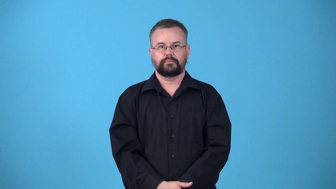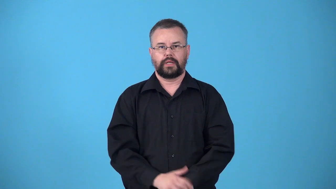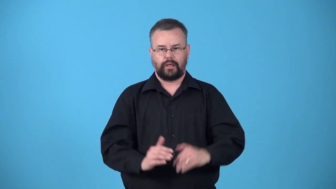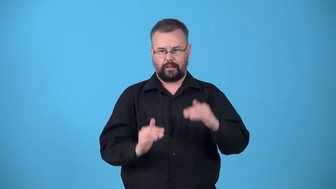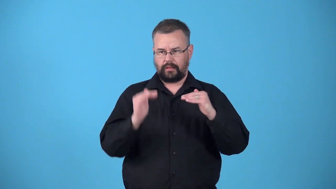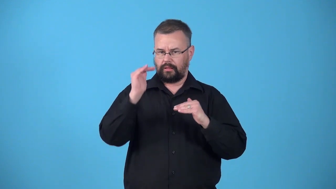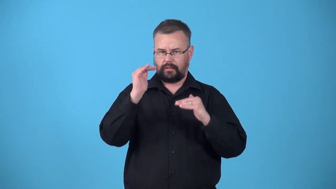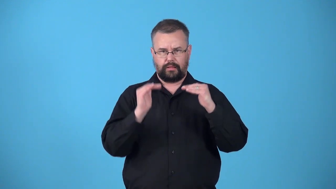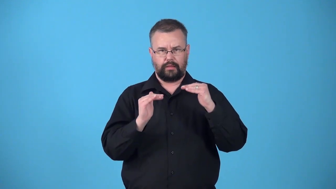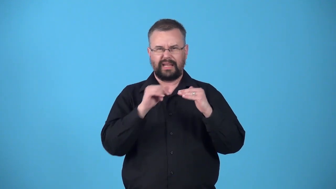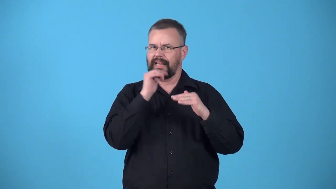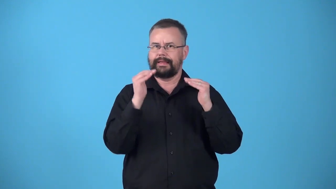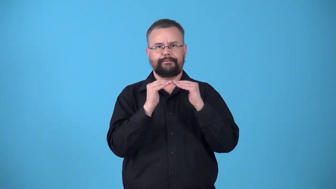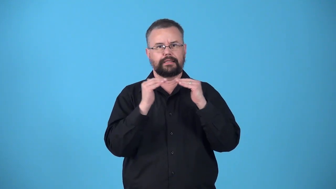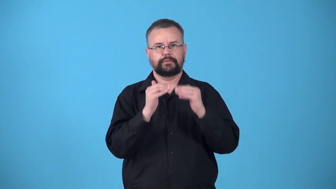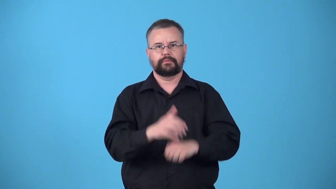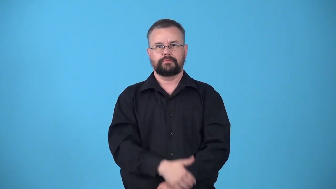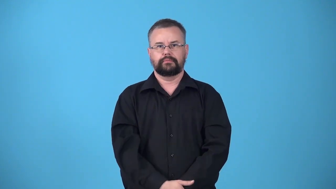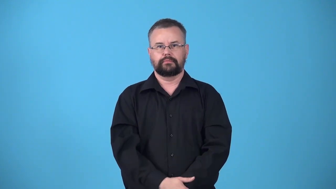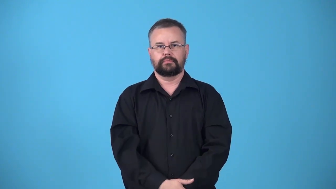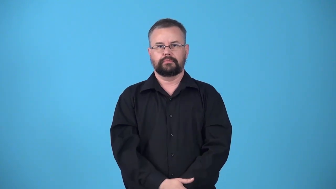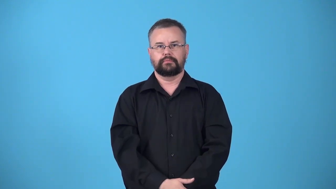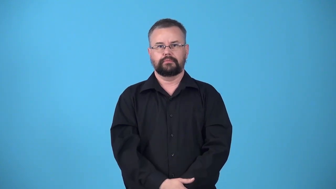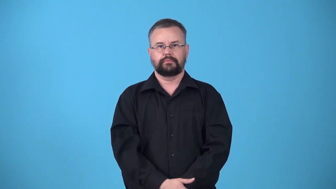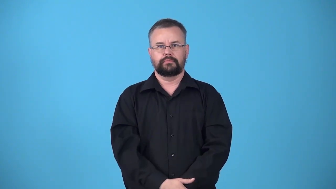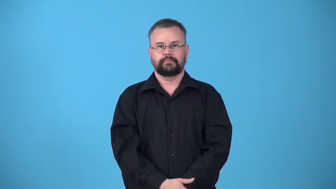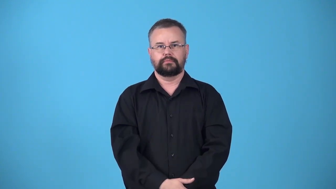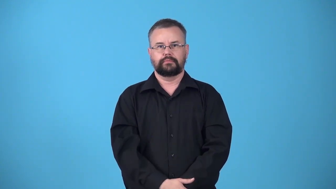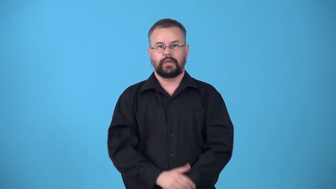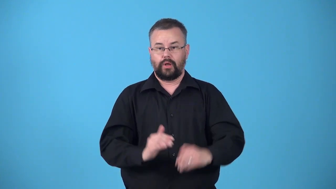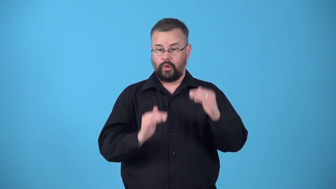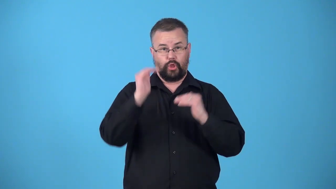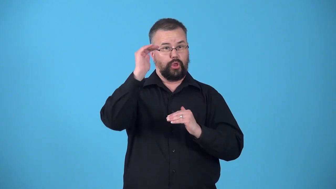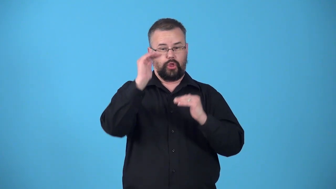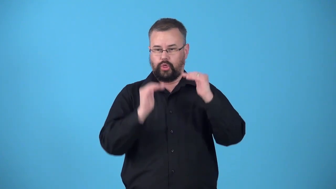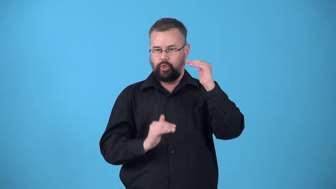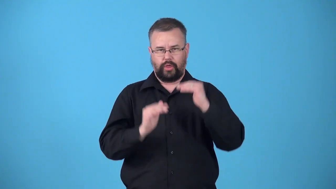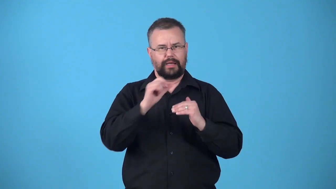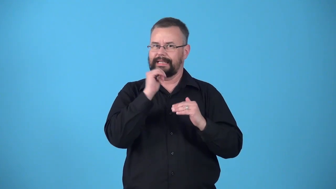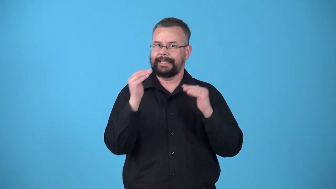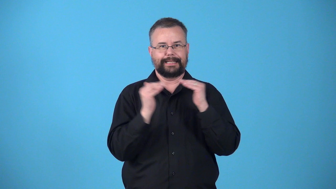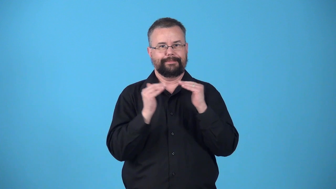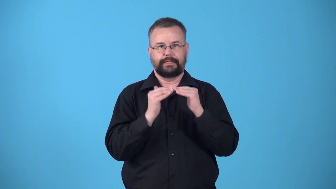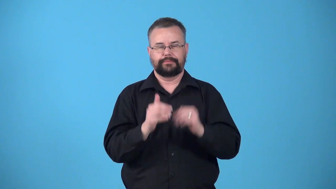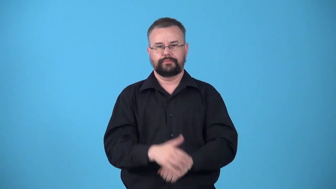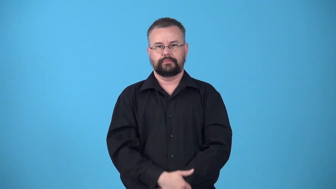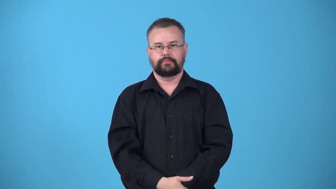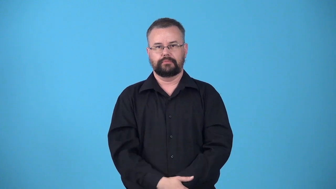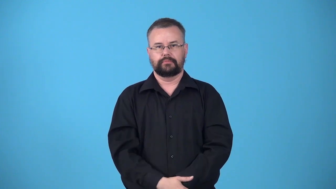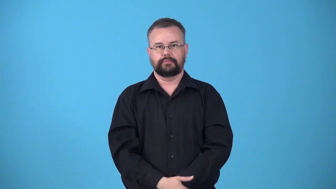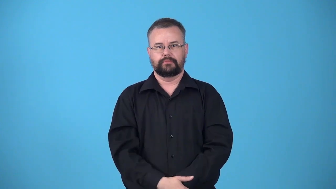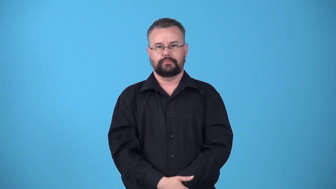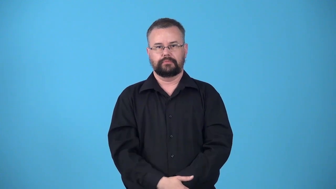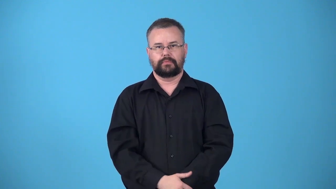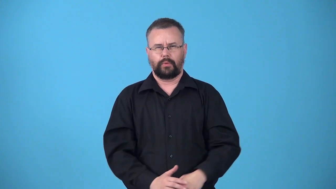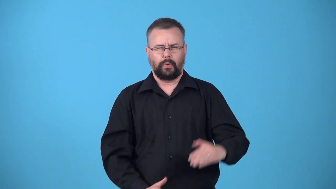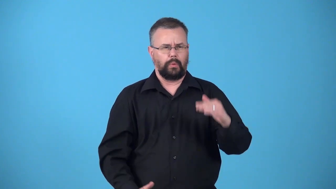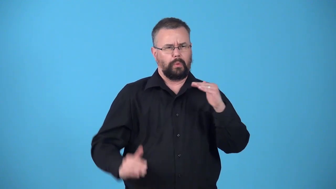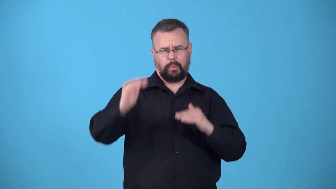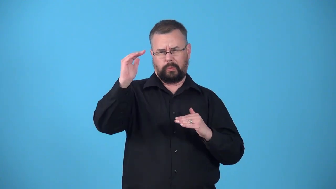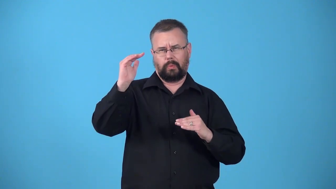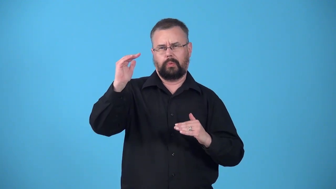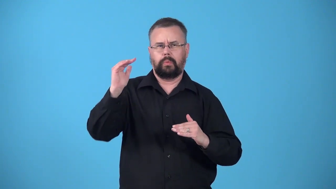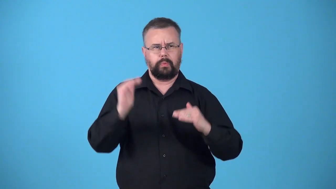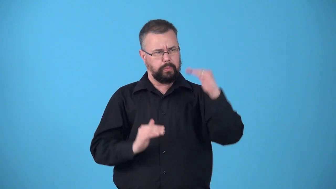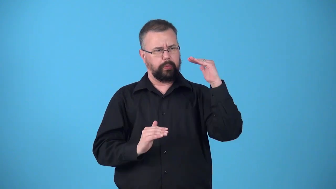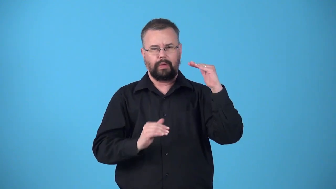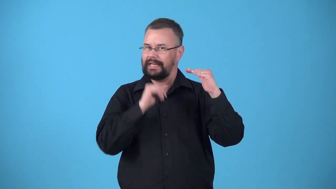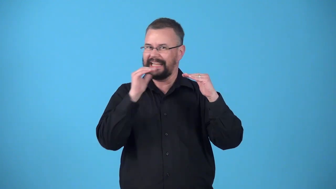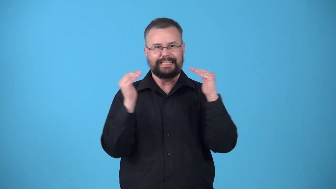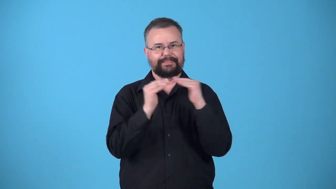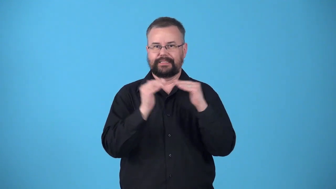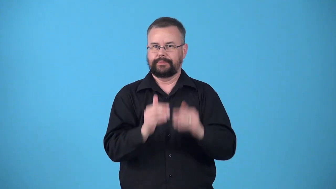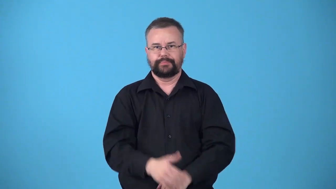uneven,unevener,unevenest